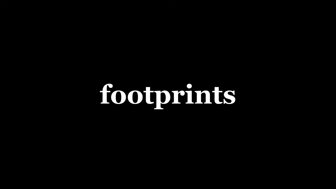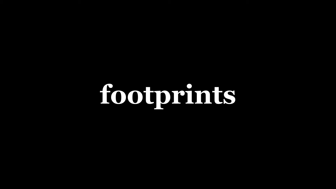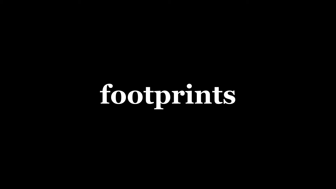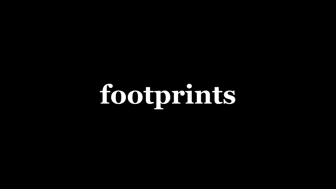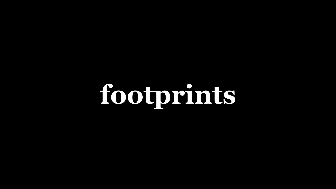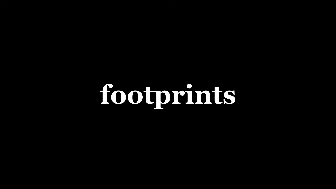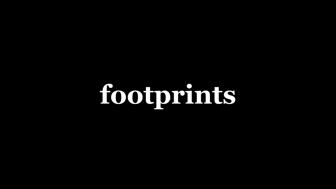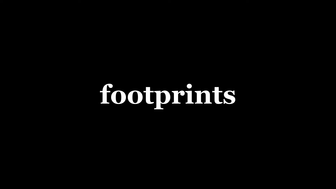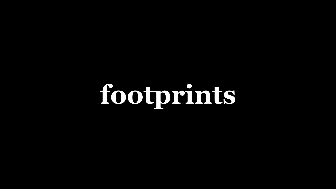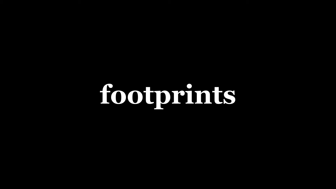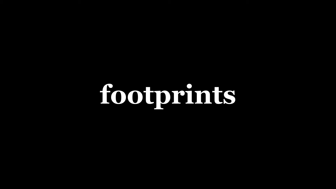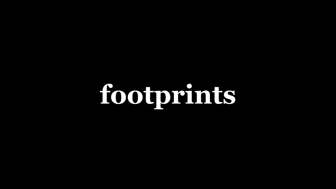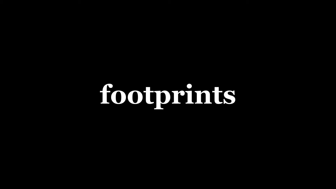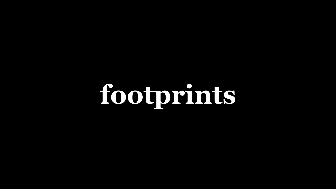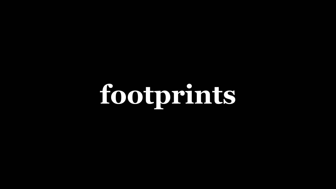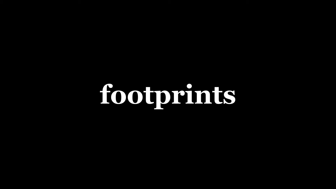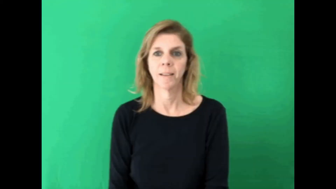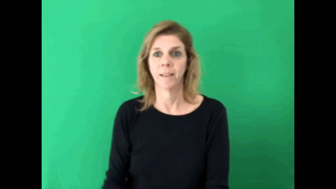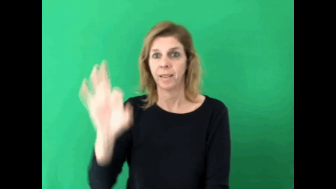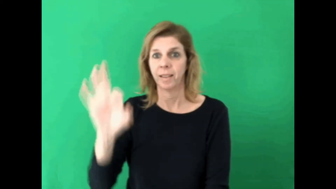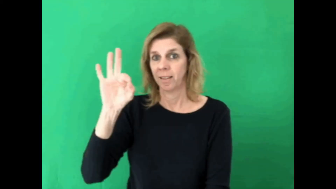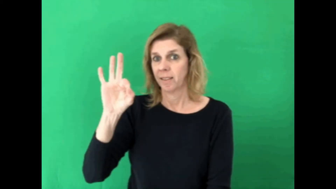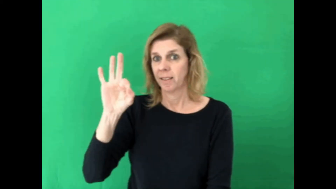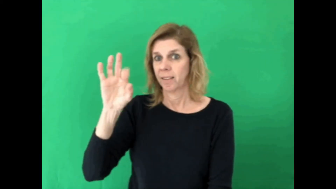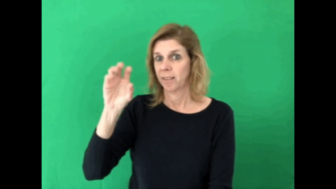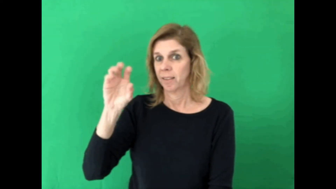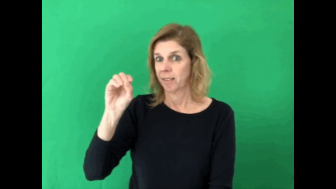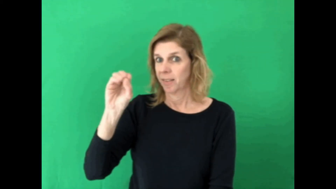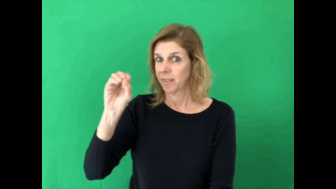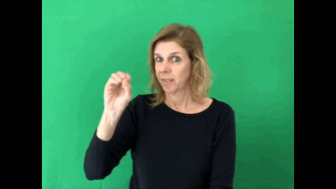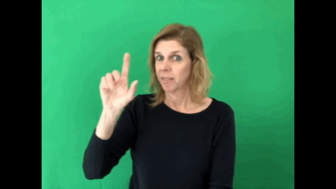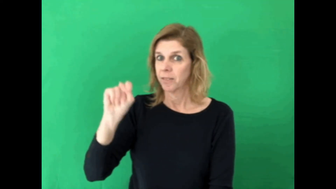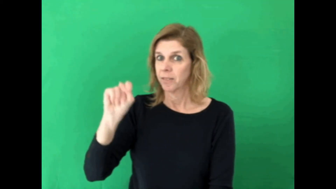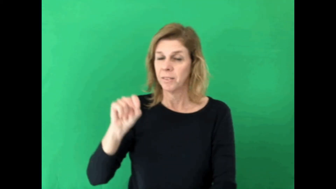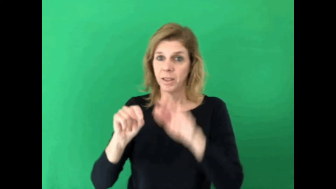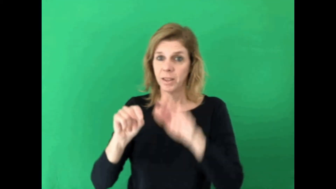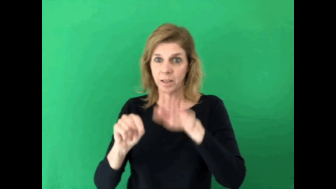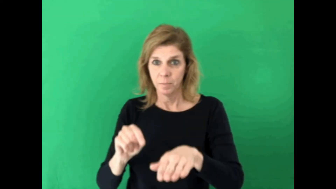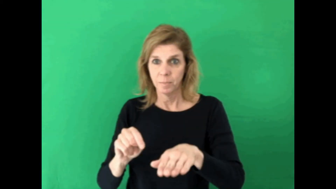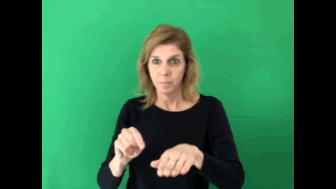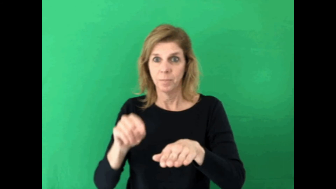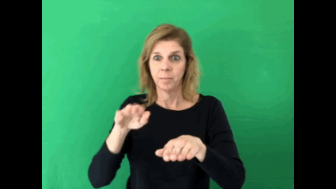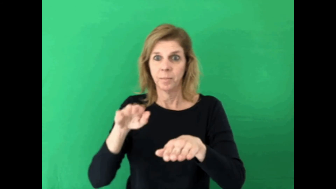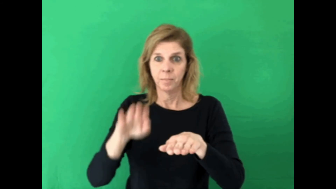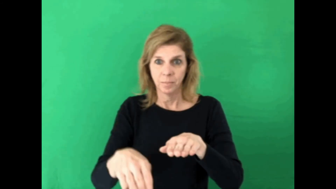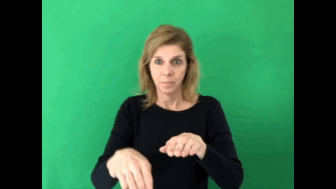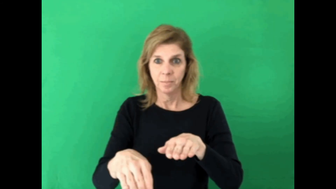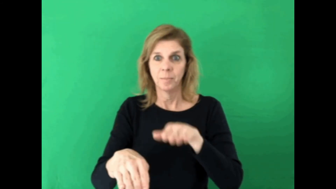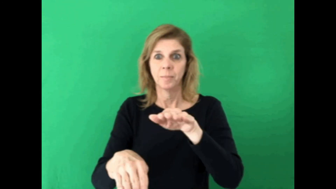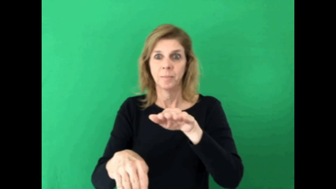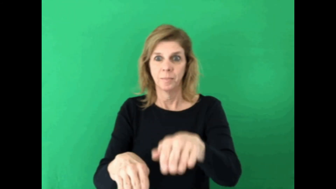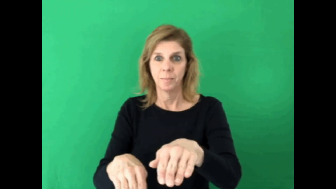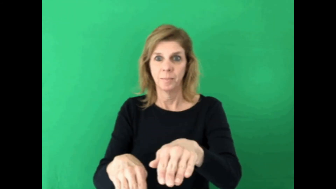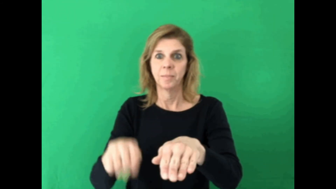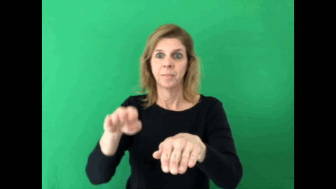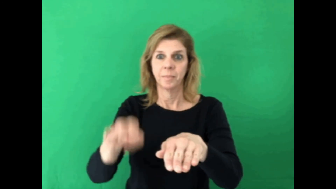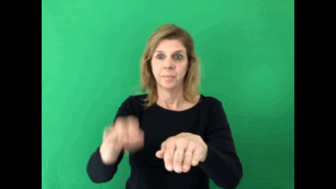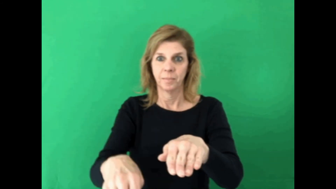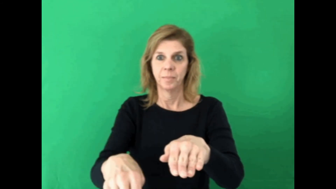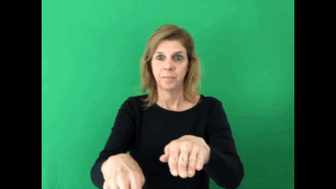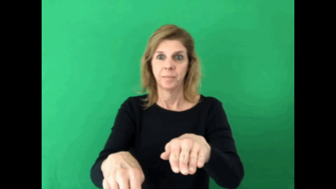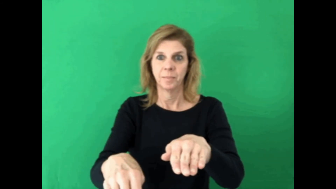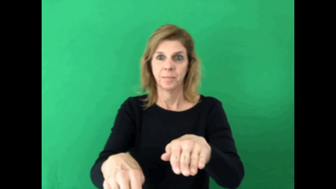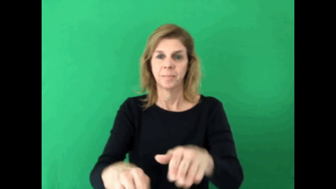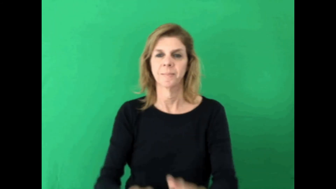Footprints